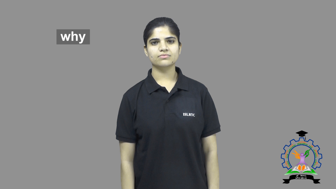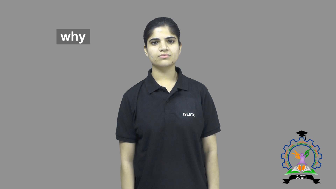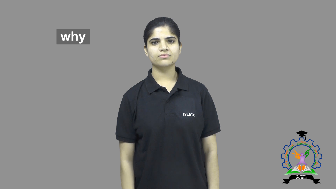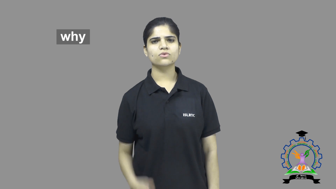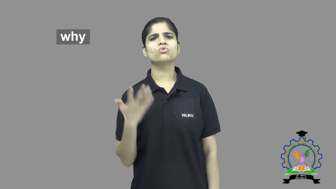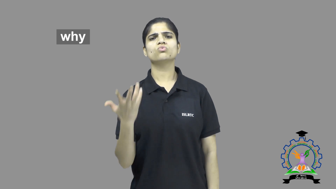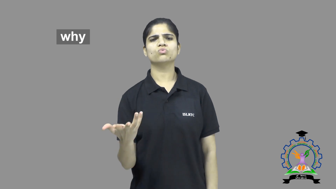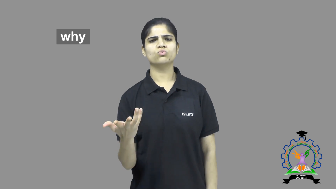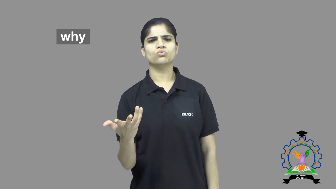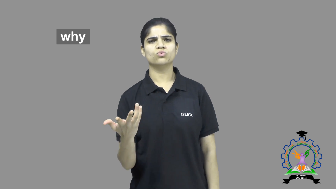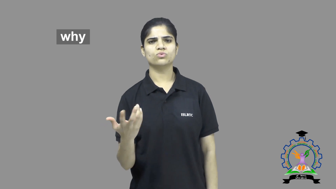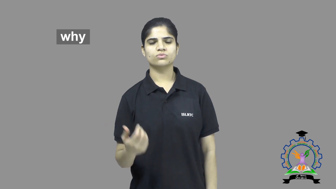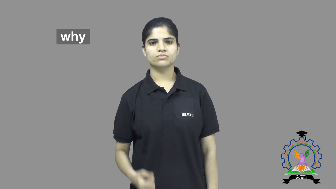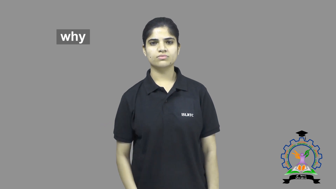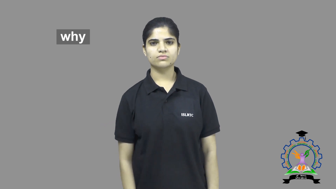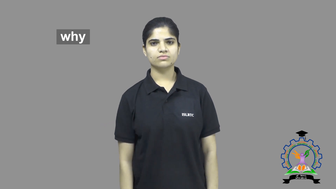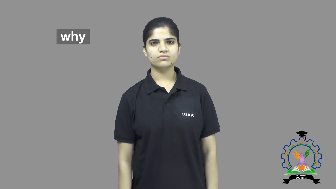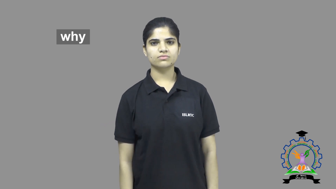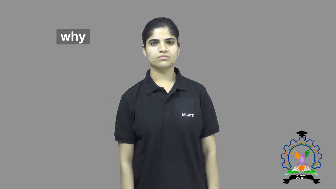why